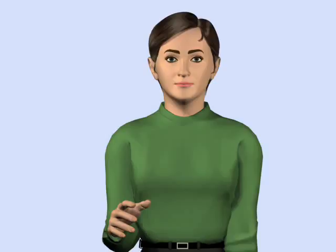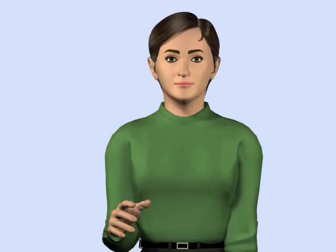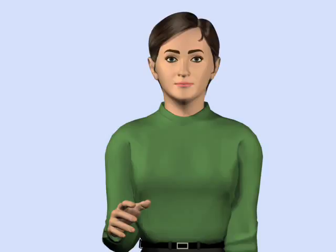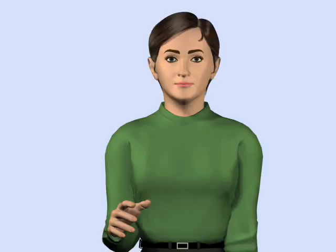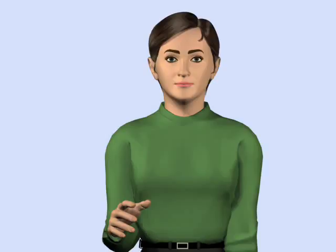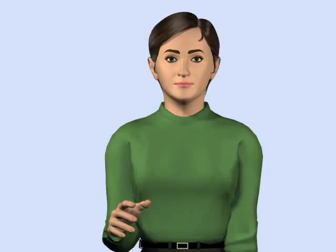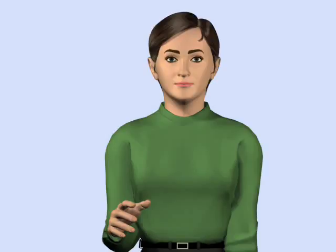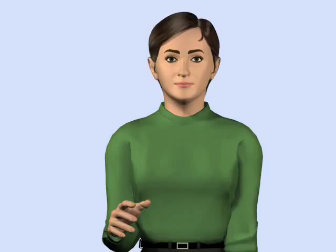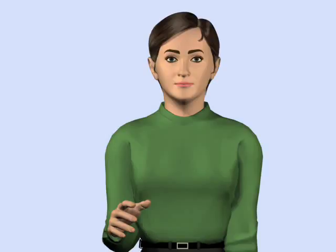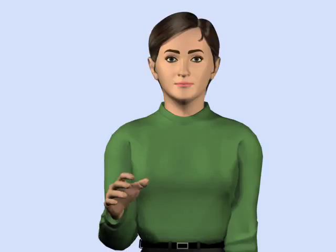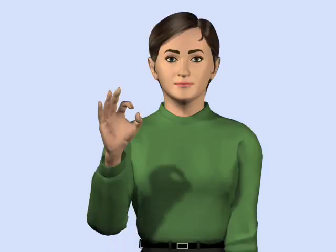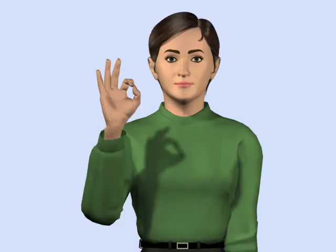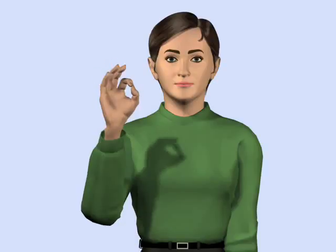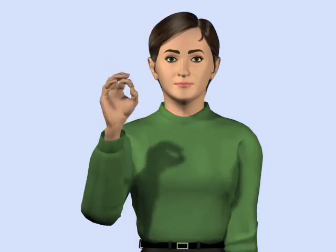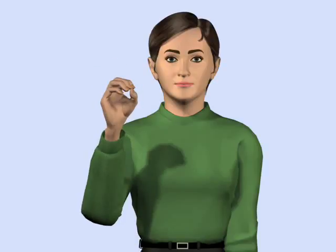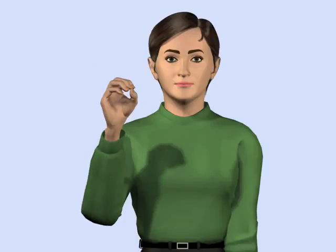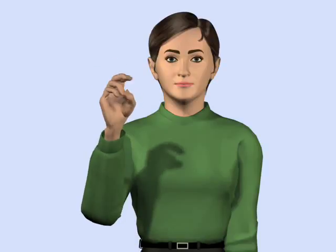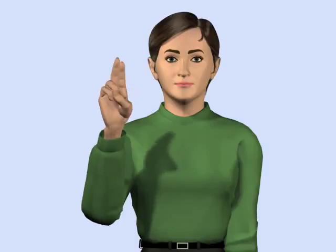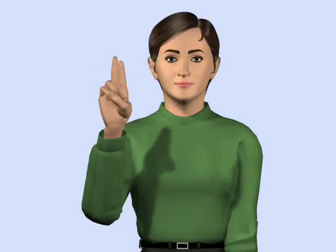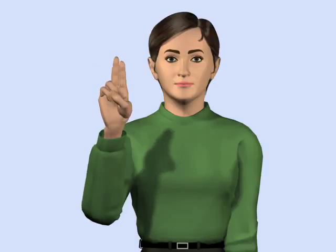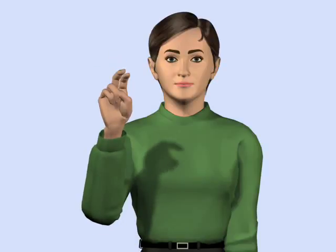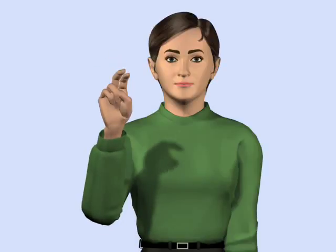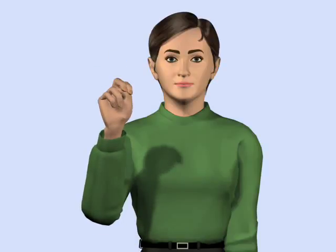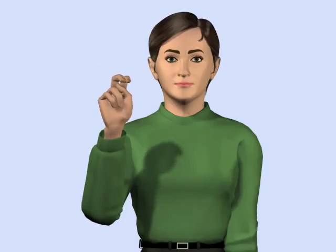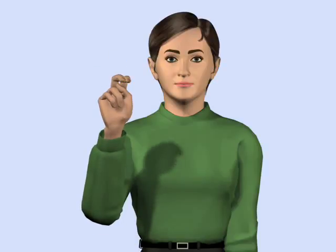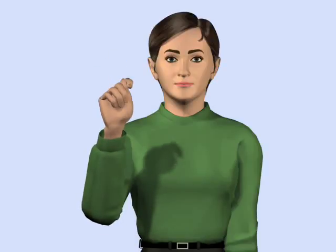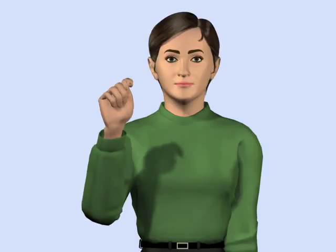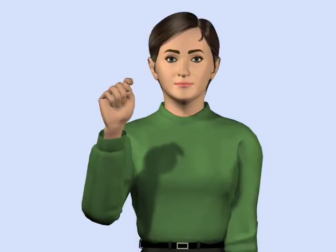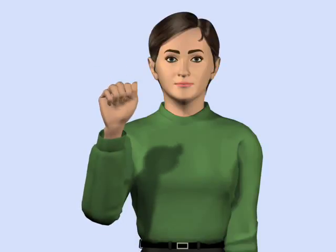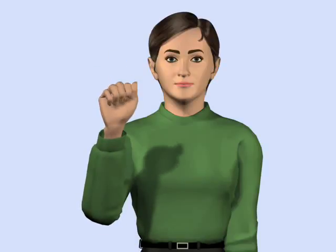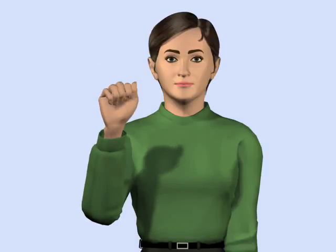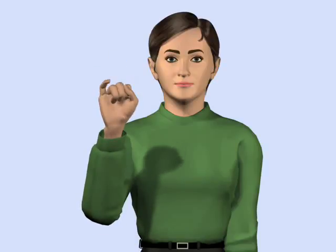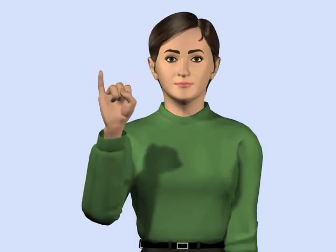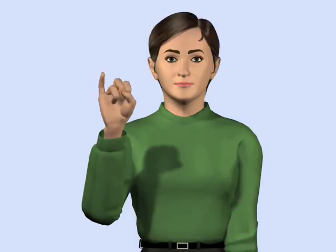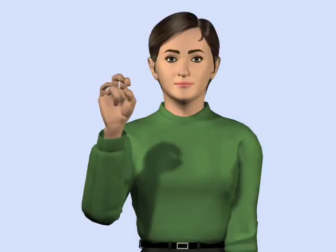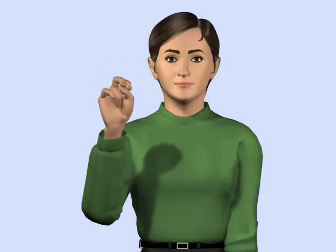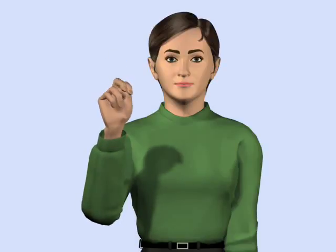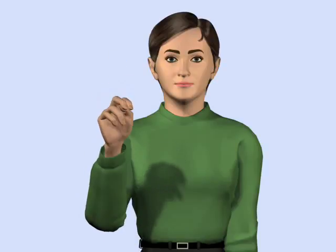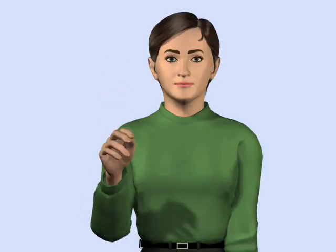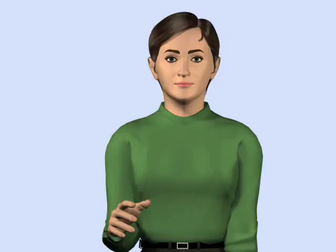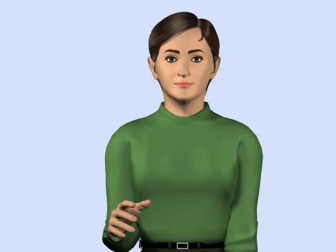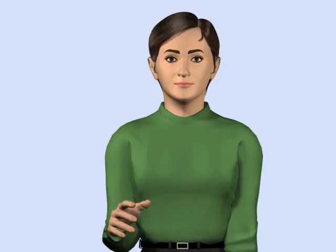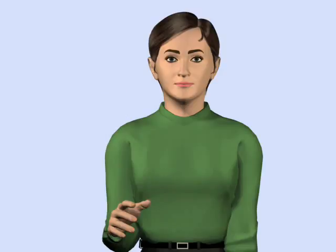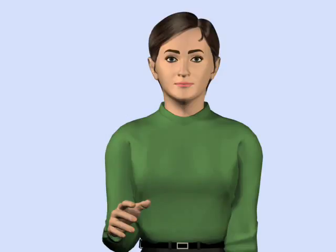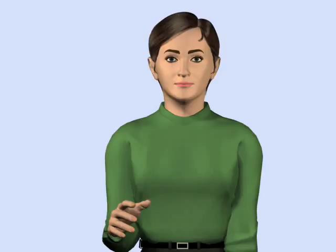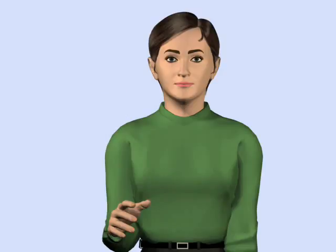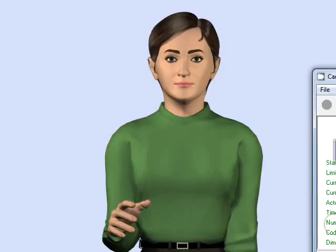fountain-drinking